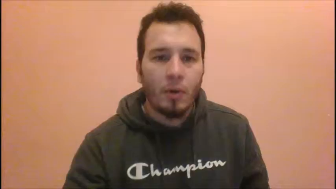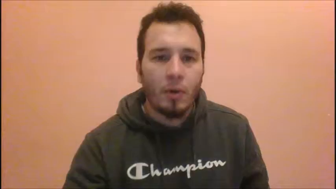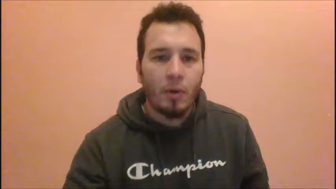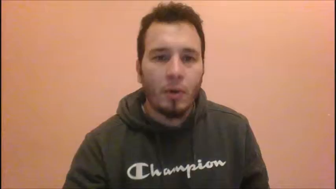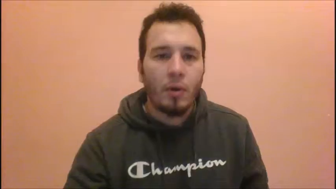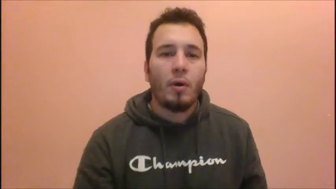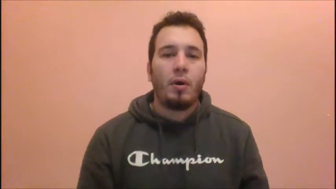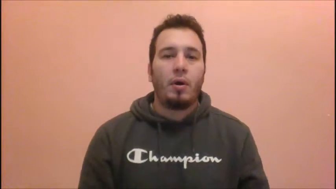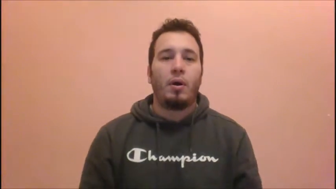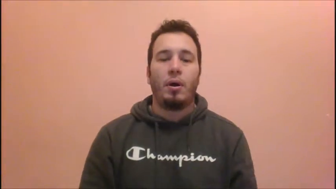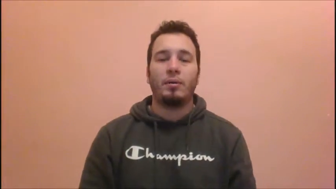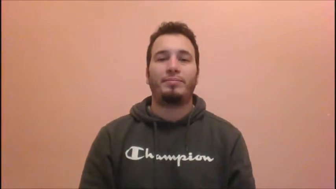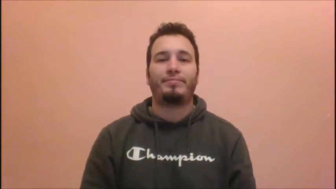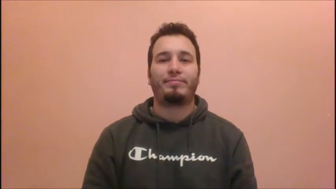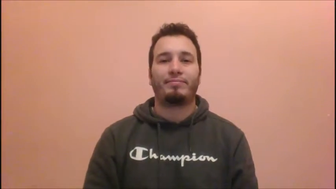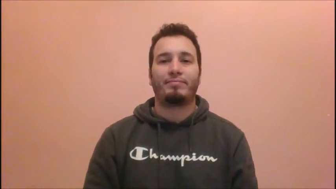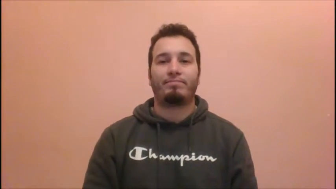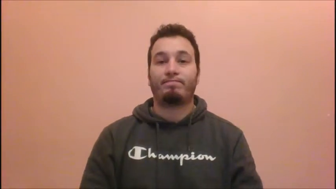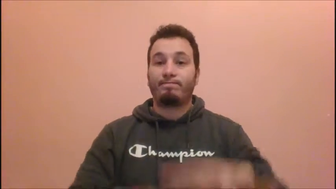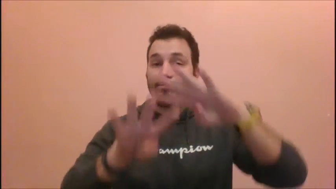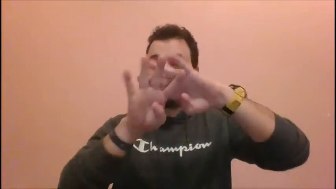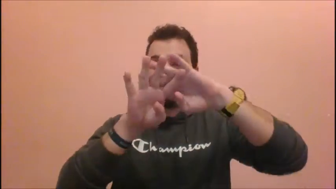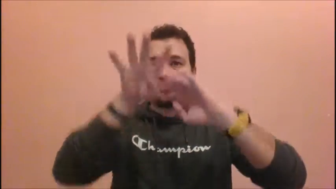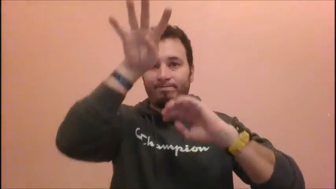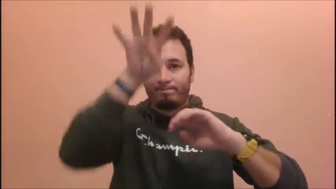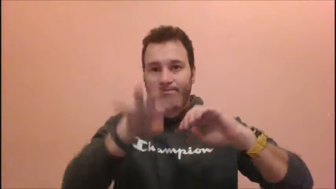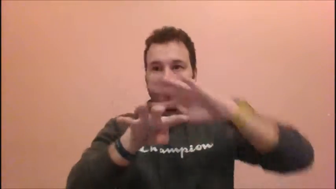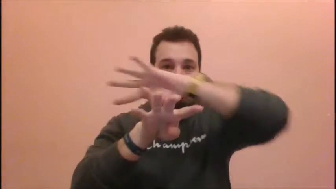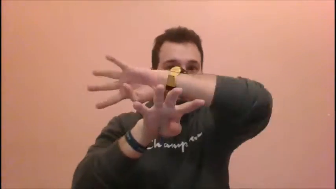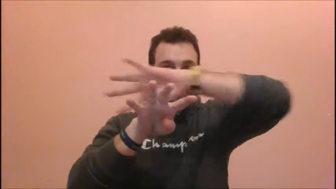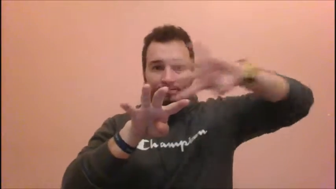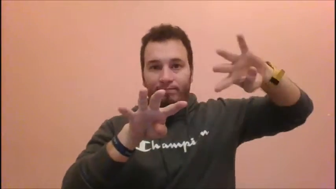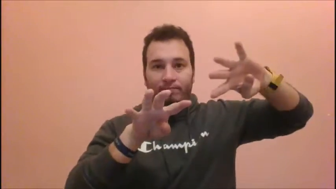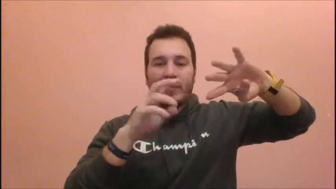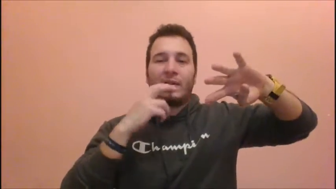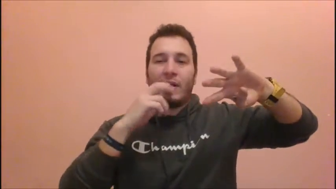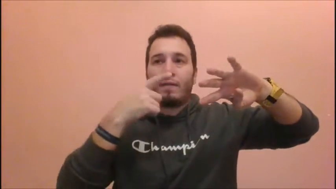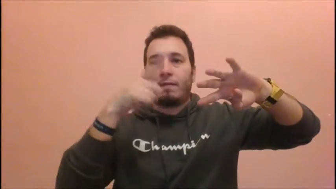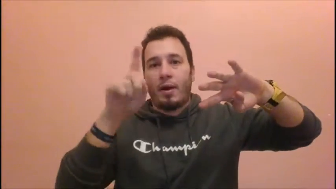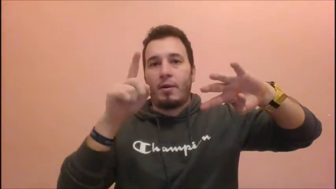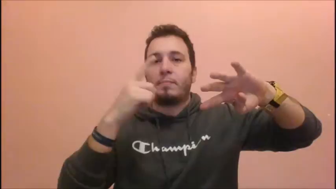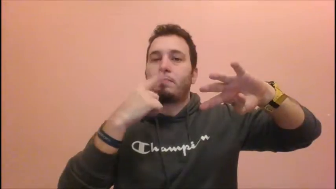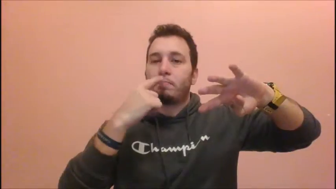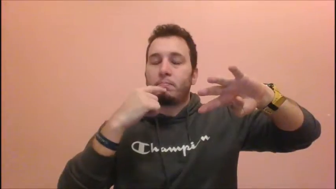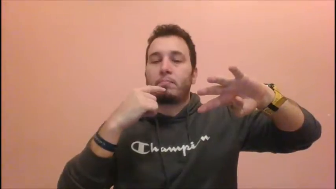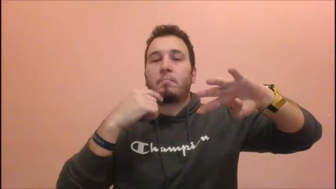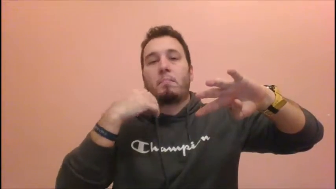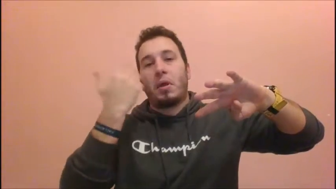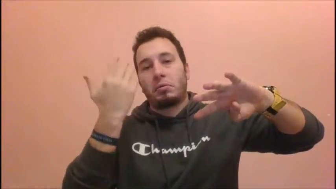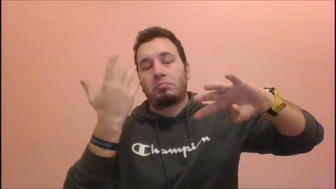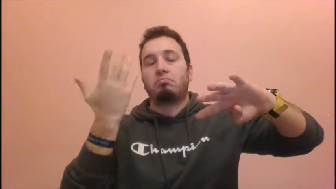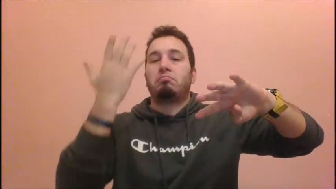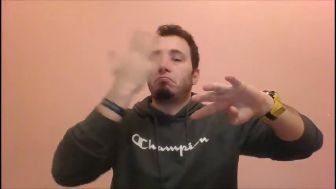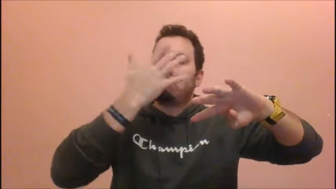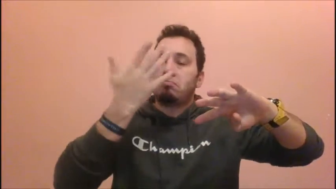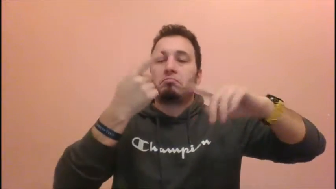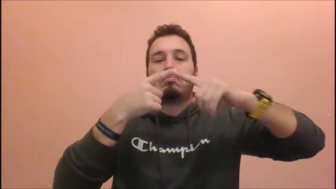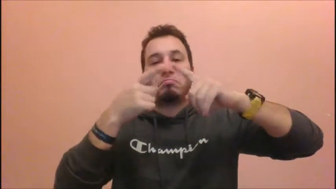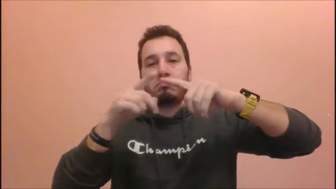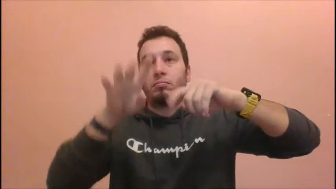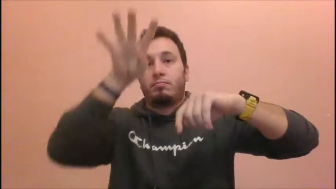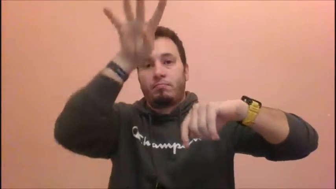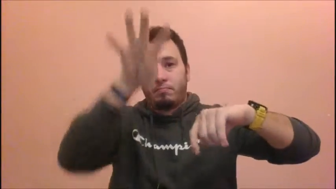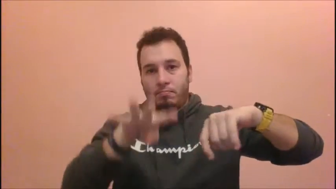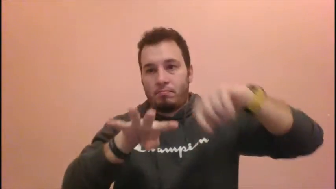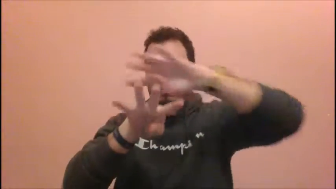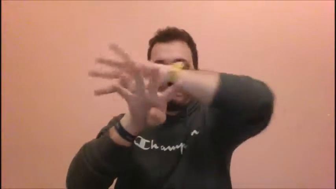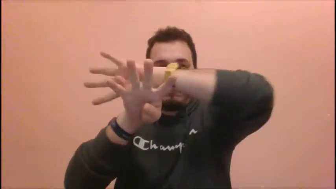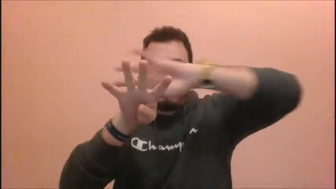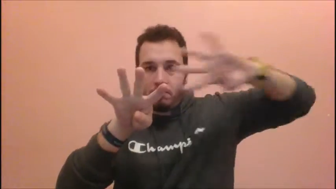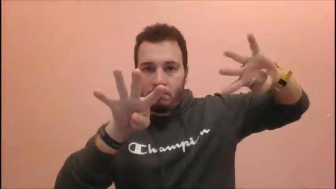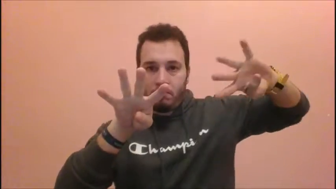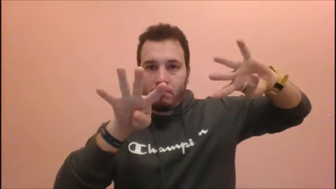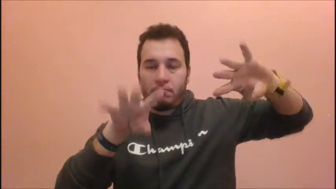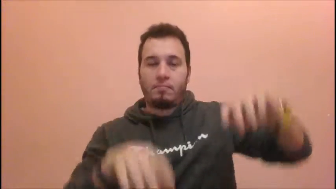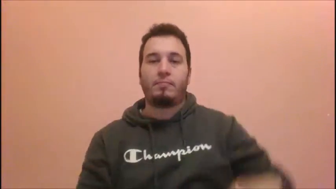plaid